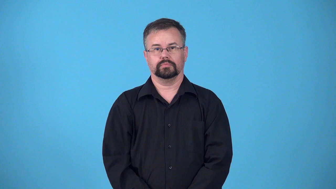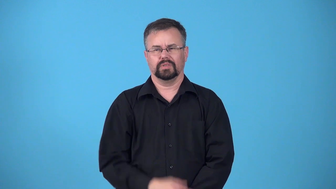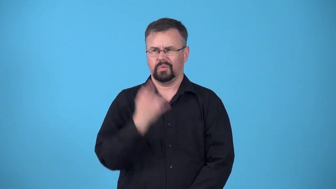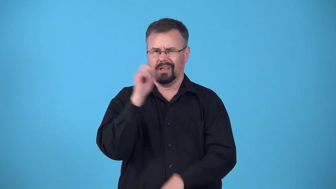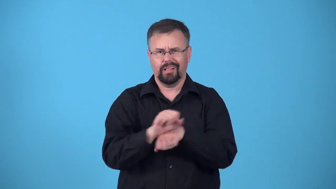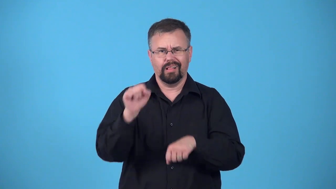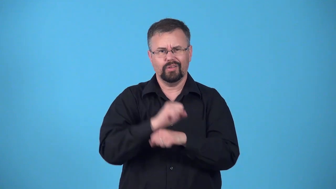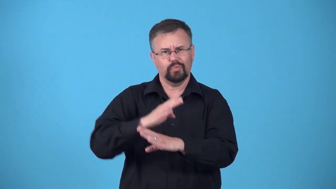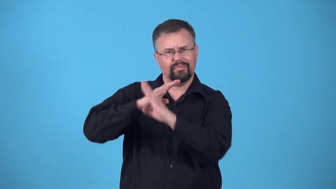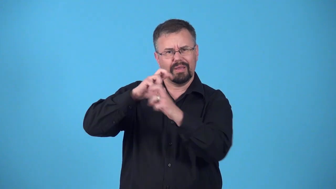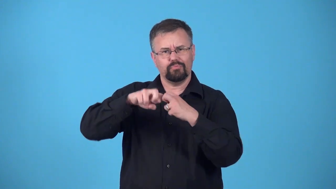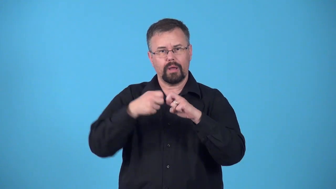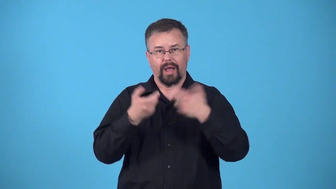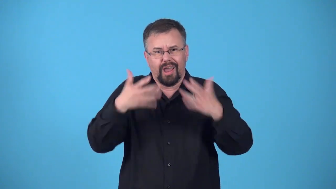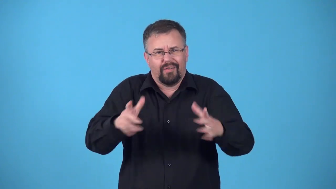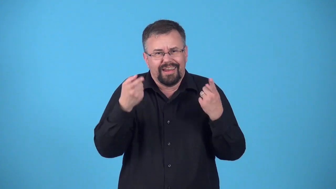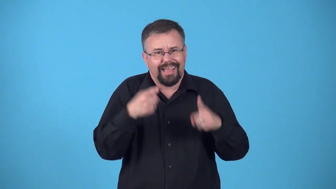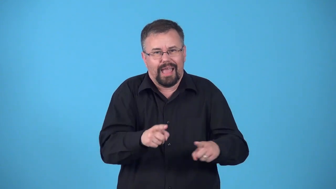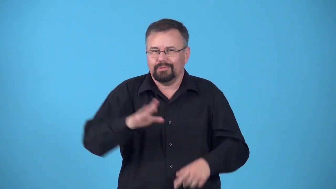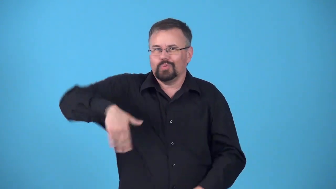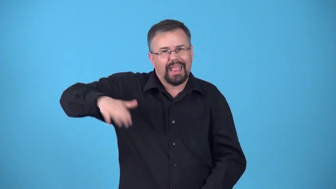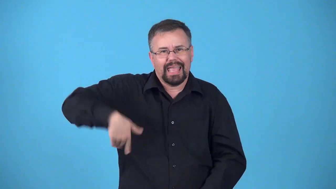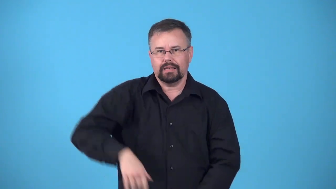why close the barn door after the horse is gone